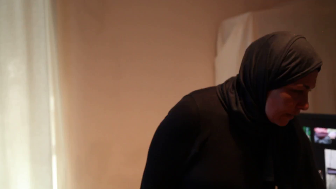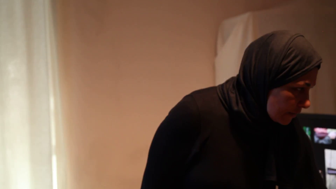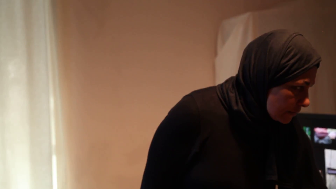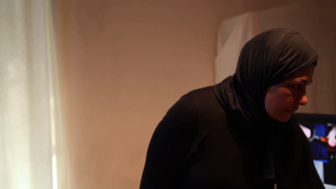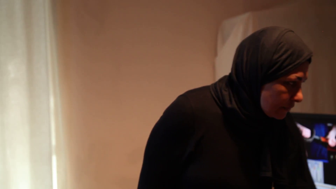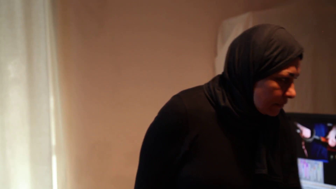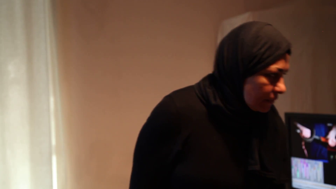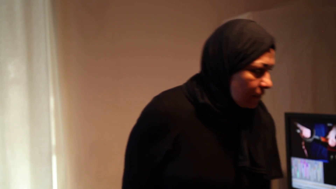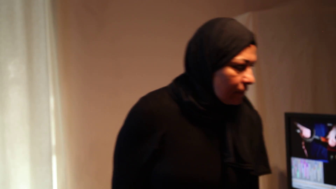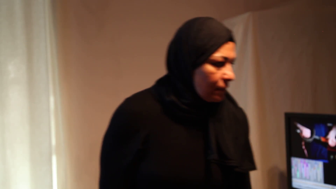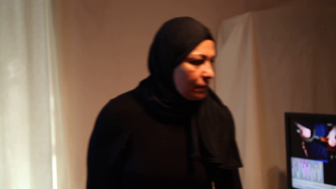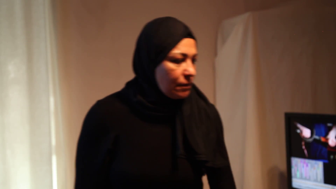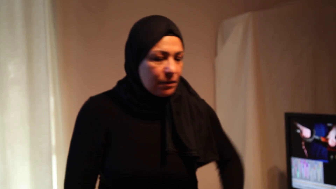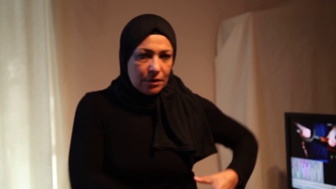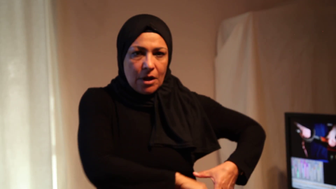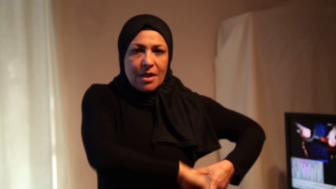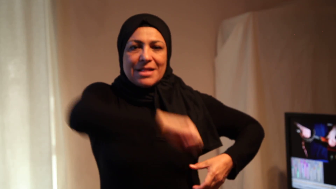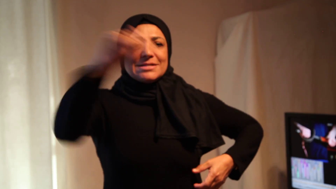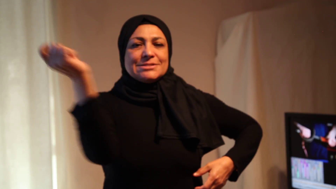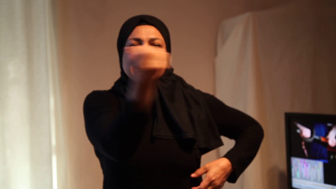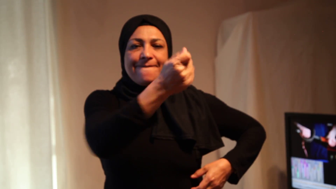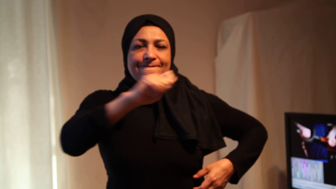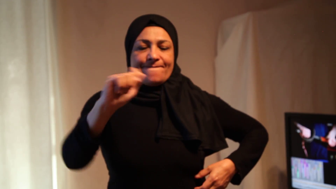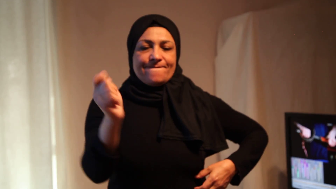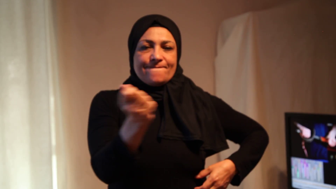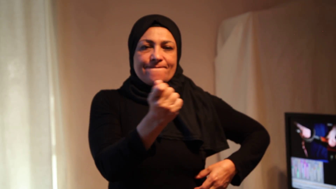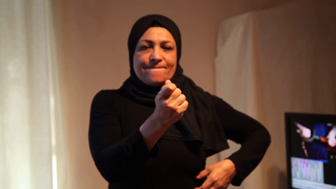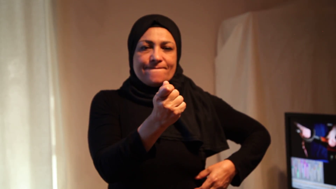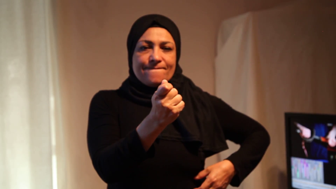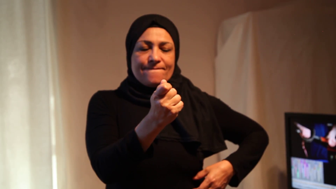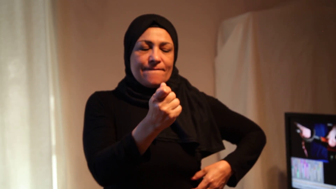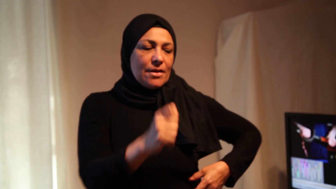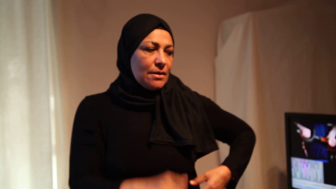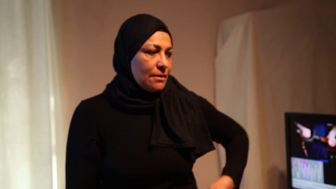sword